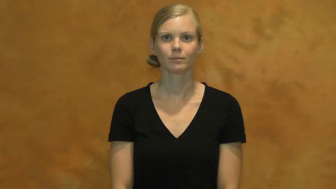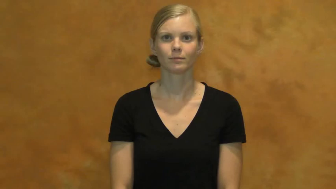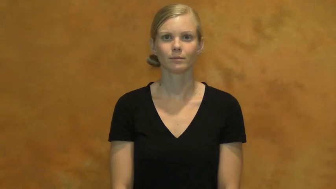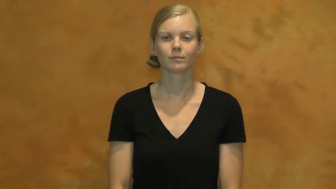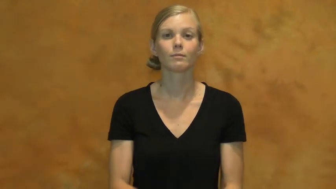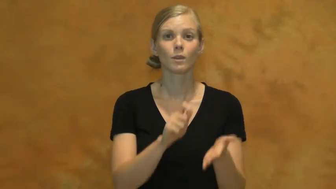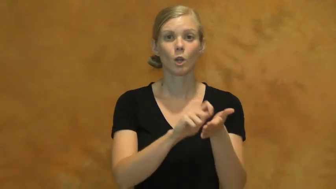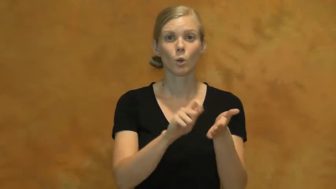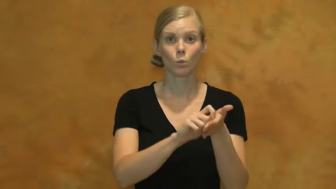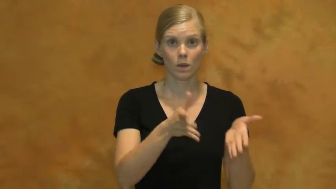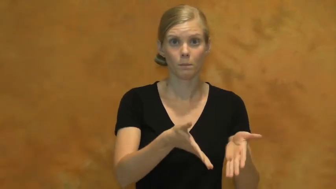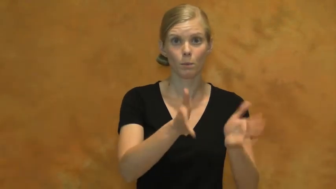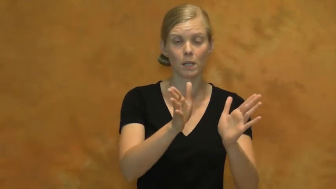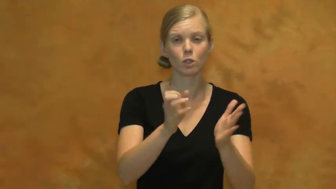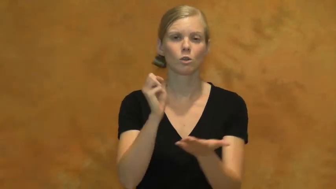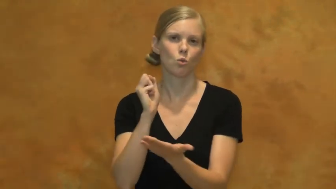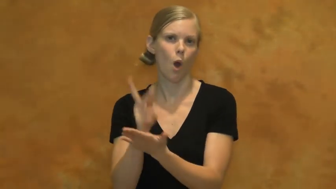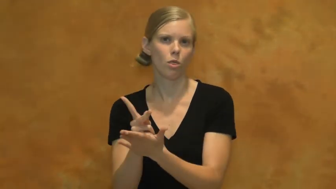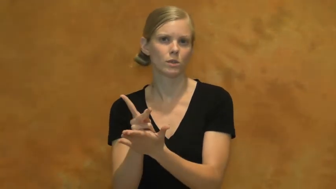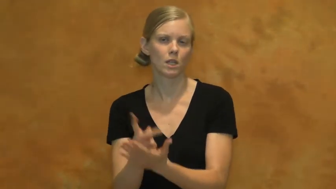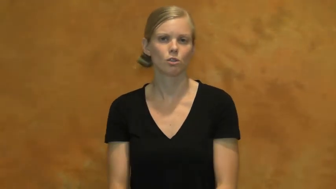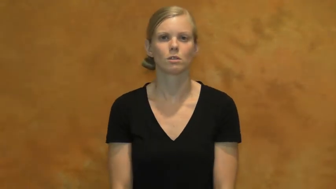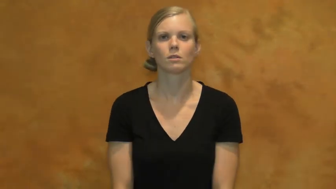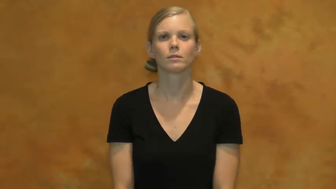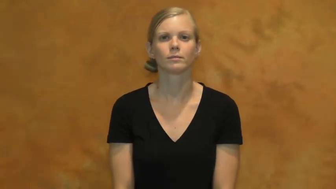permit